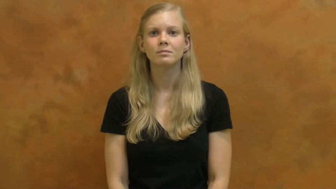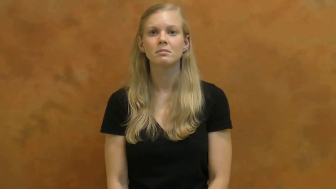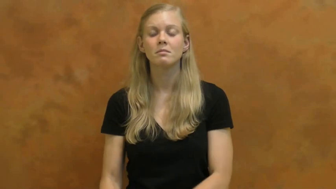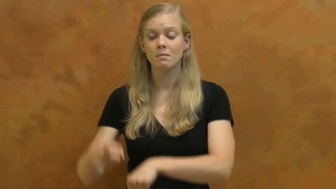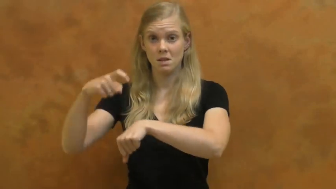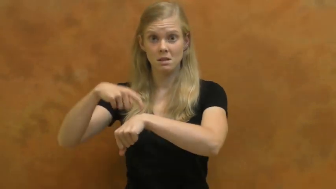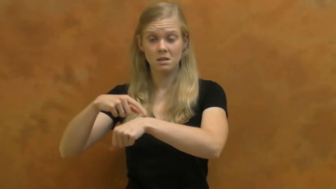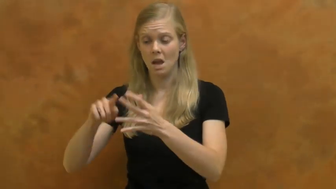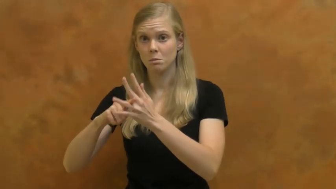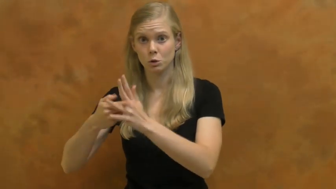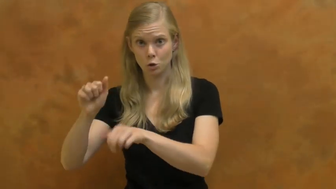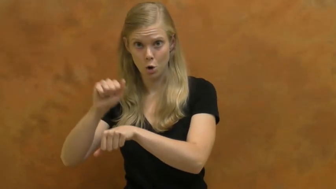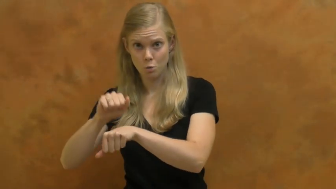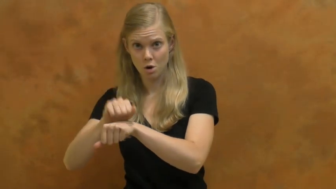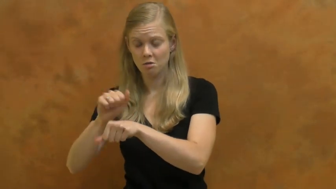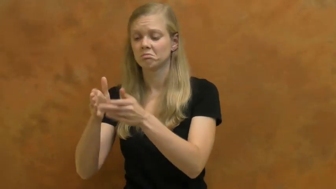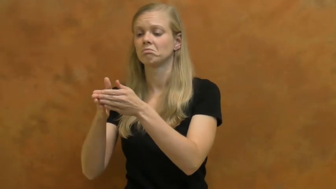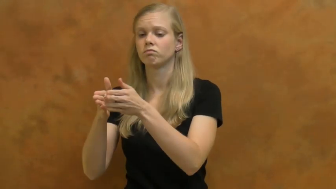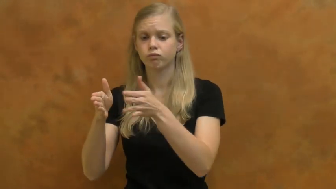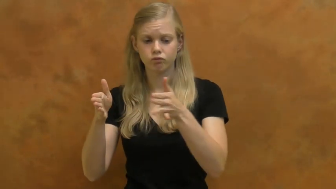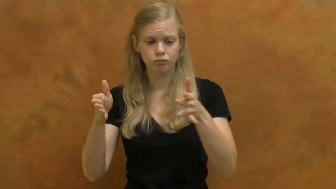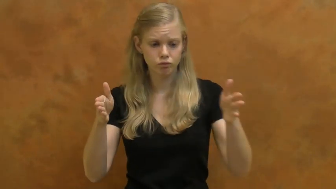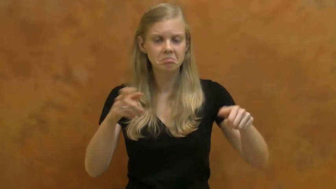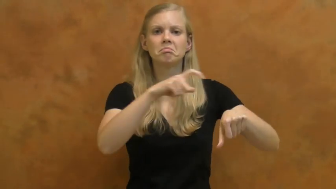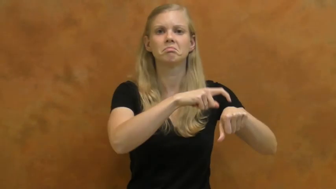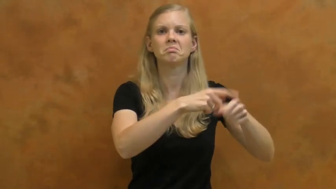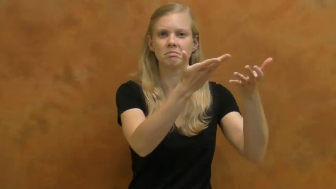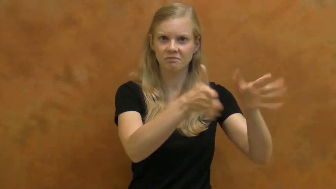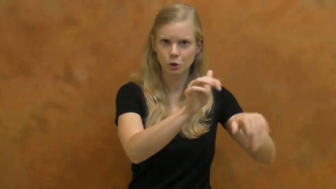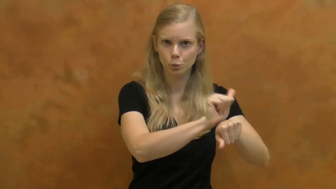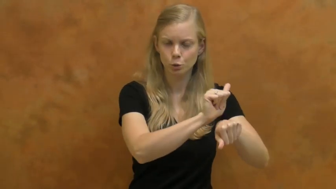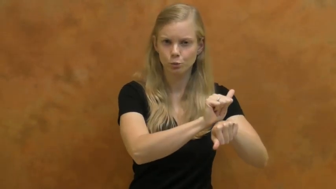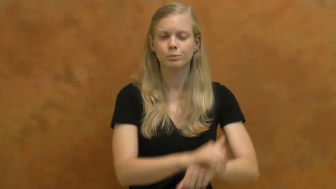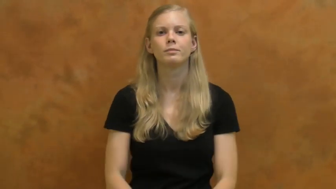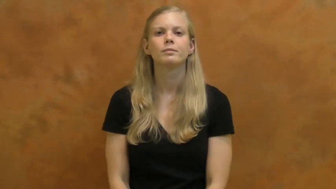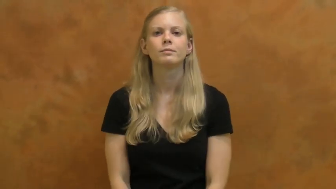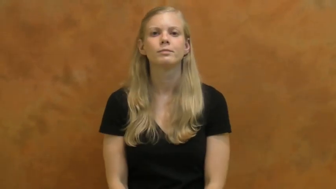hours of work